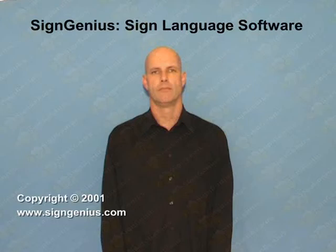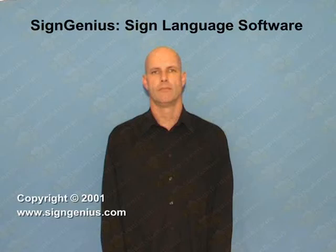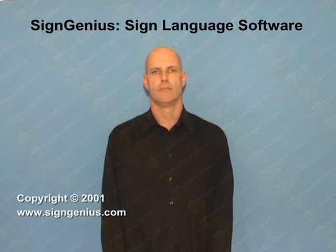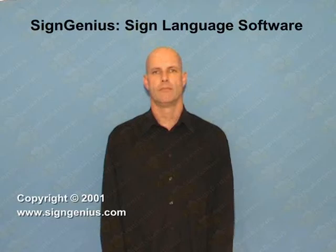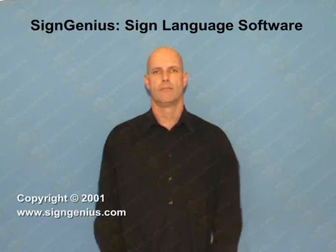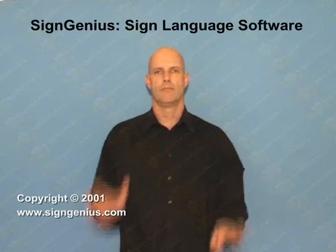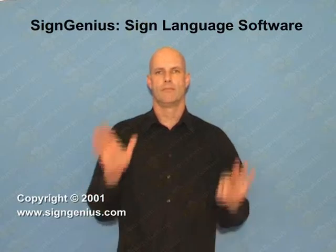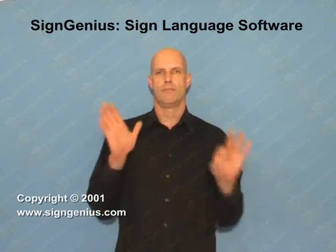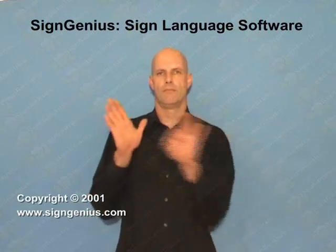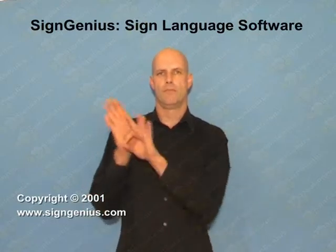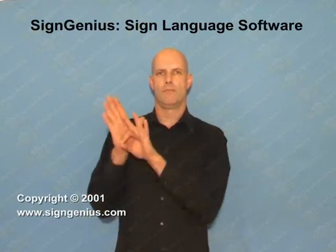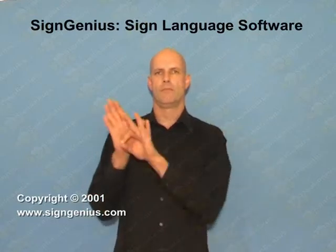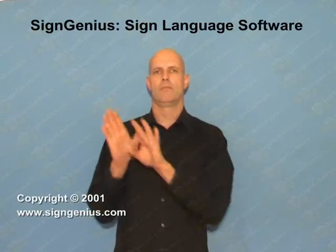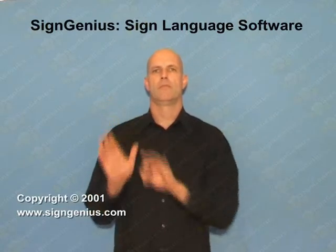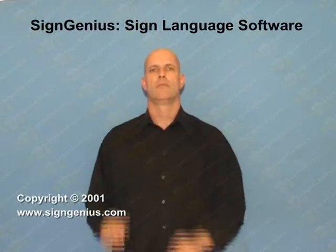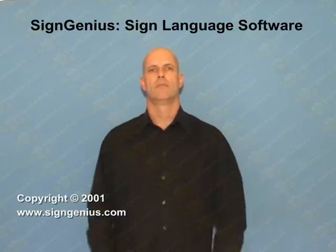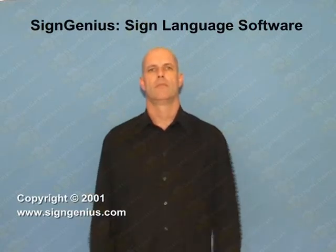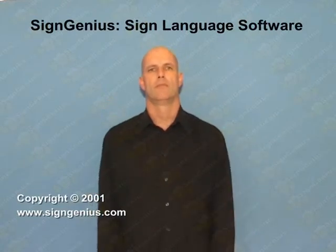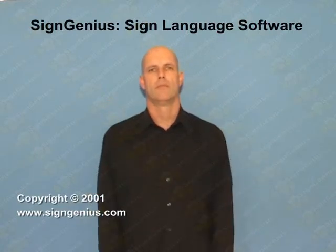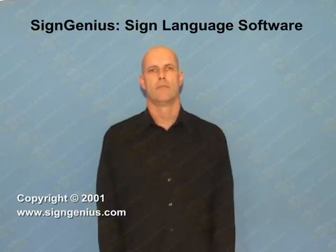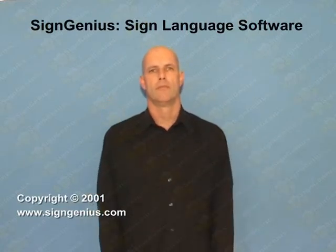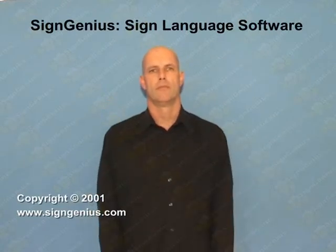FORBIDDEN